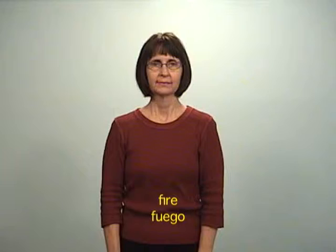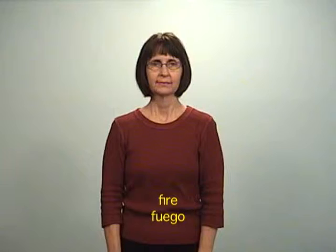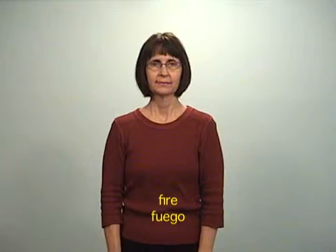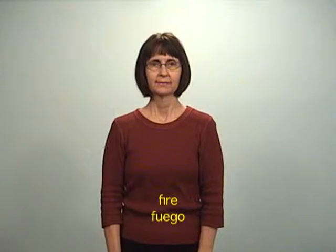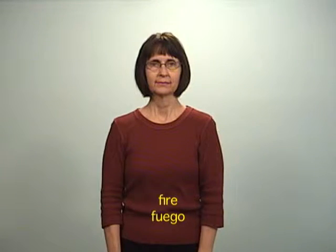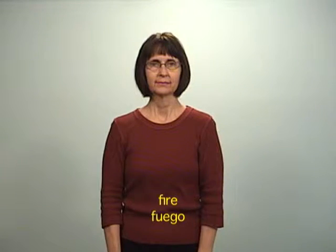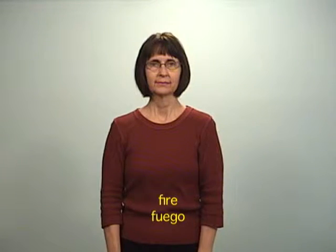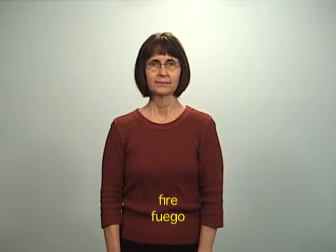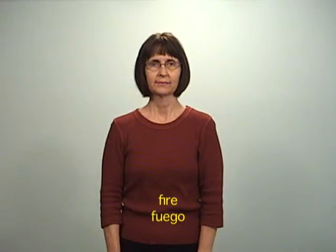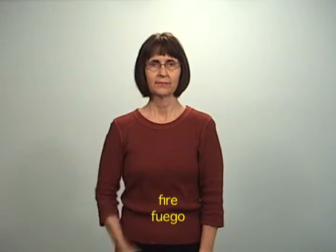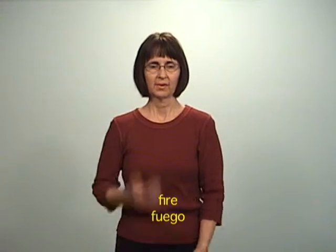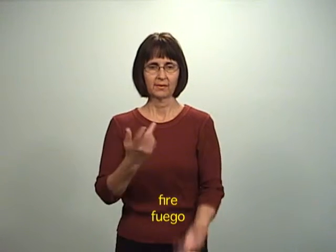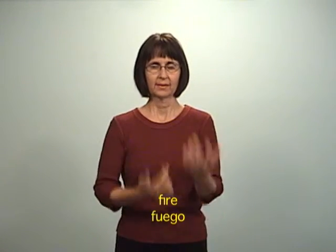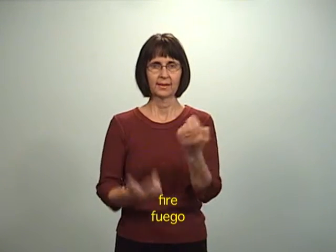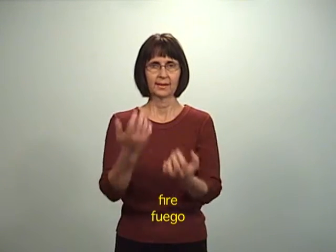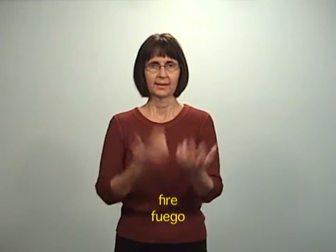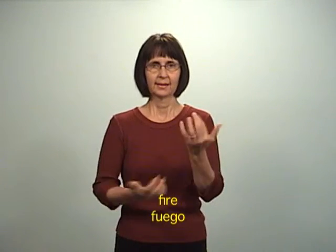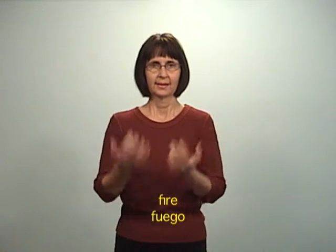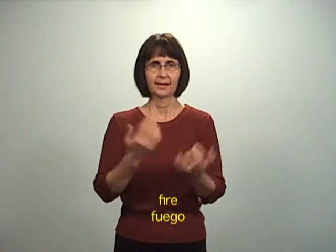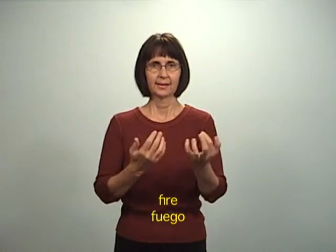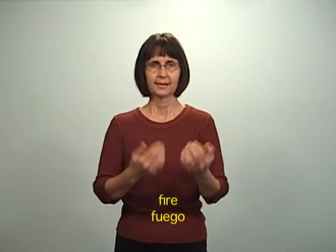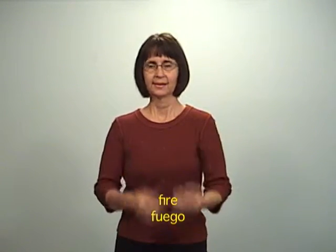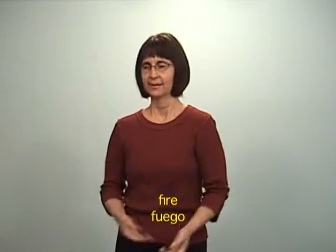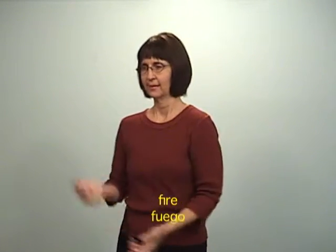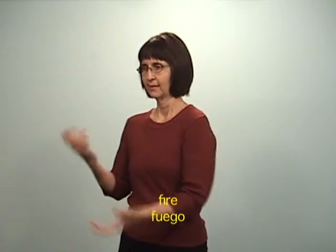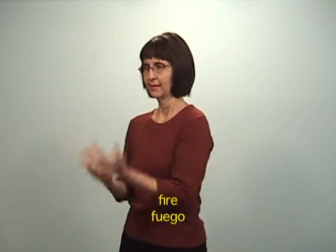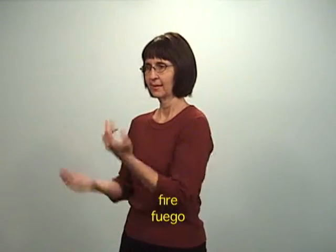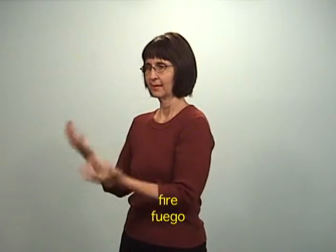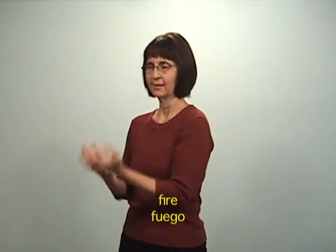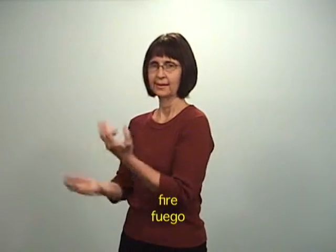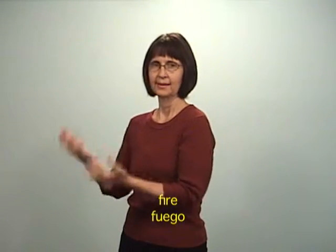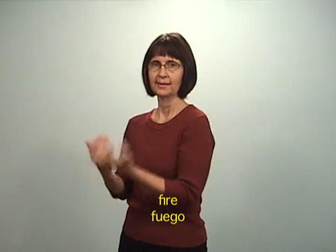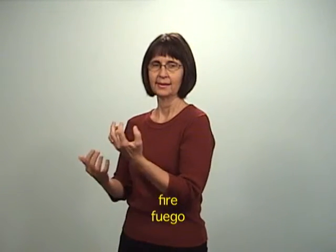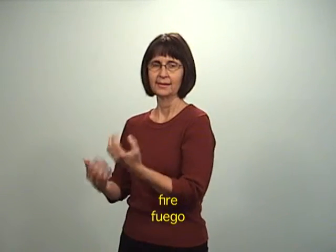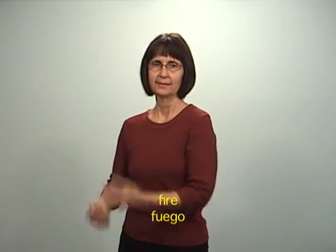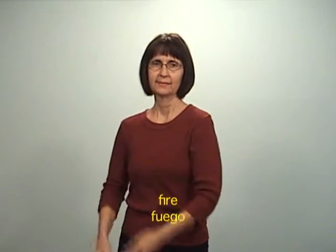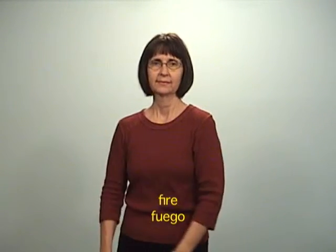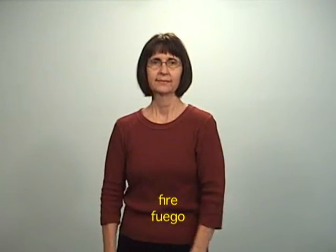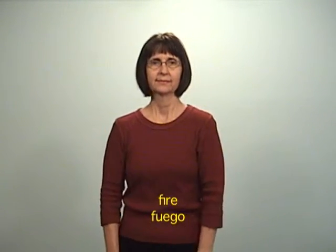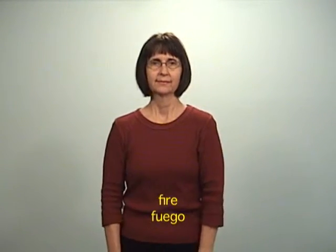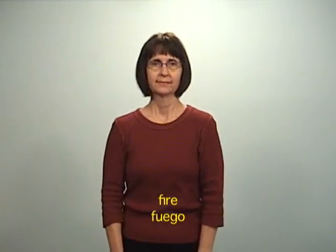Fire